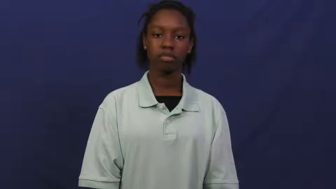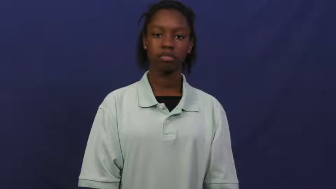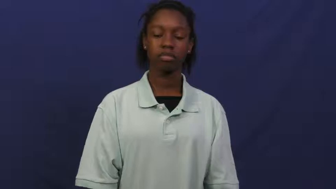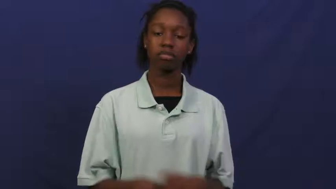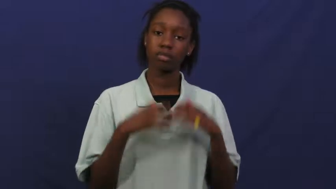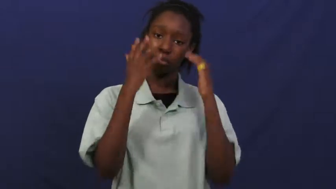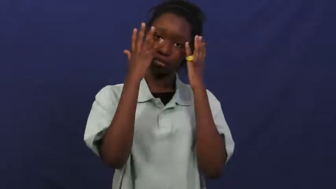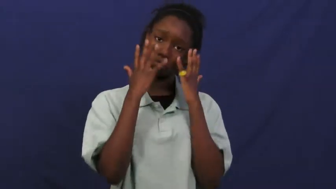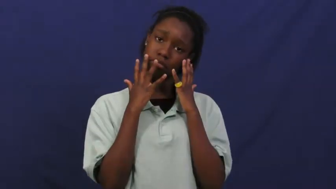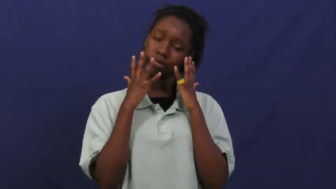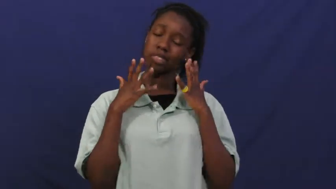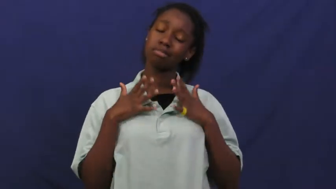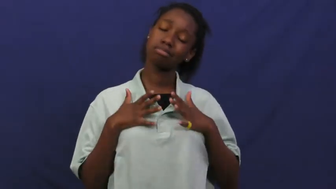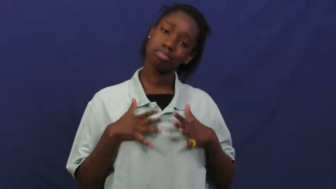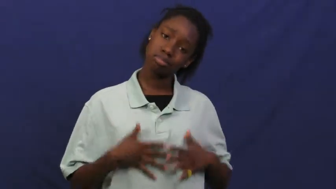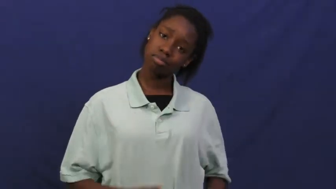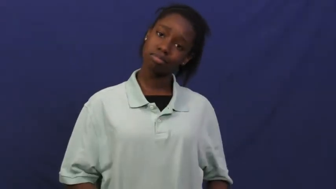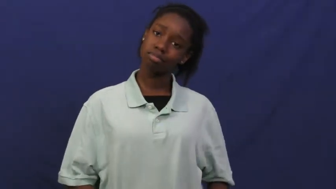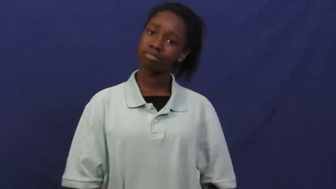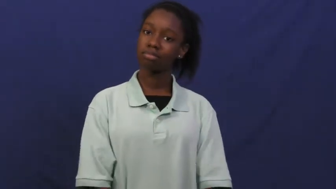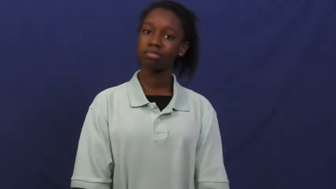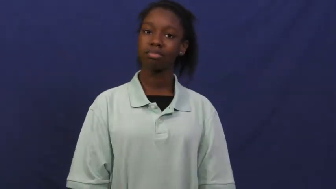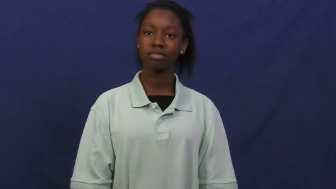down,despondent,get down,grave